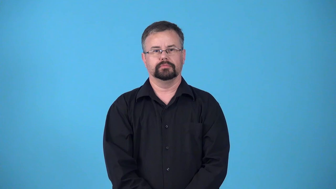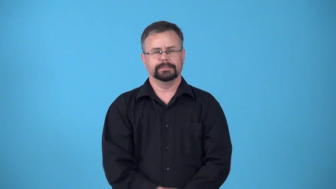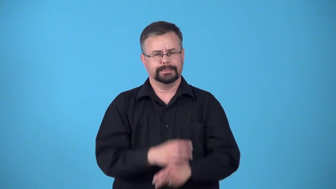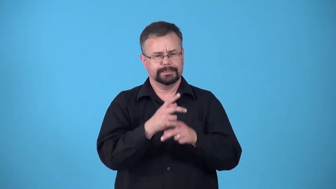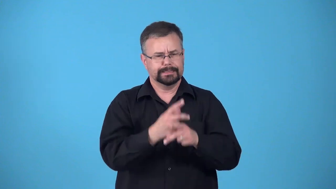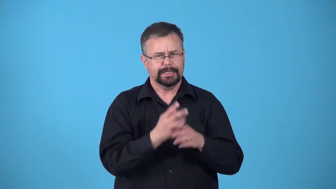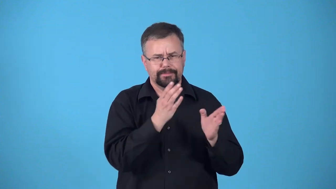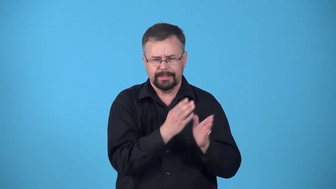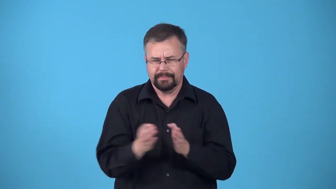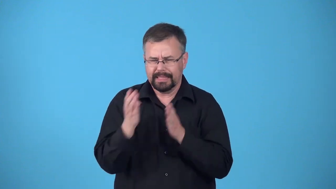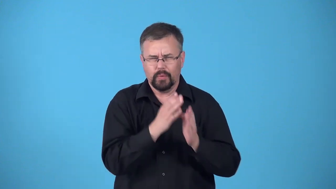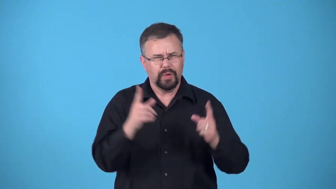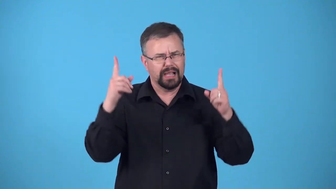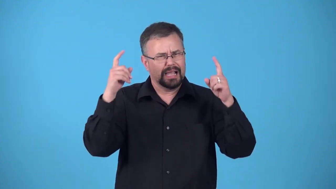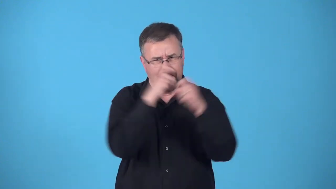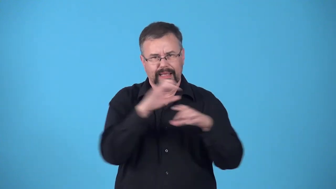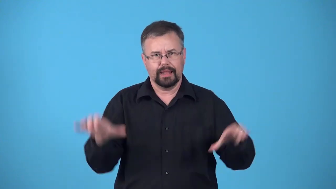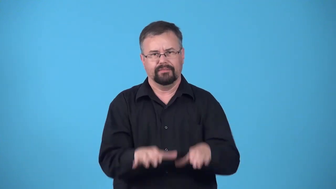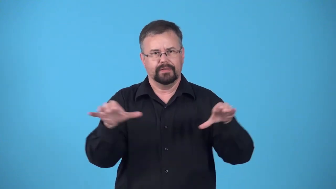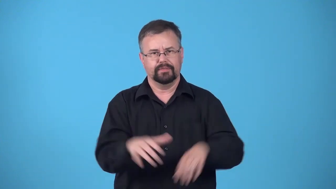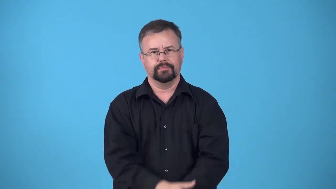choreograph